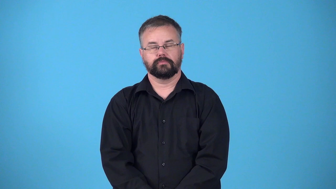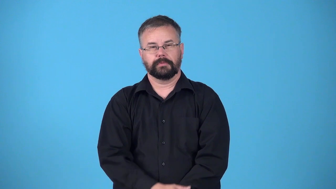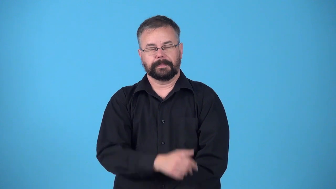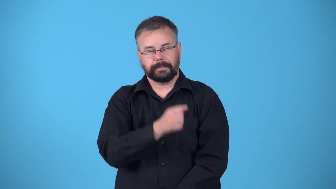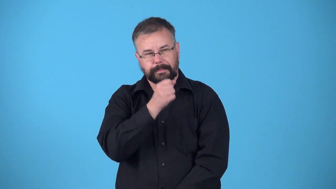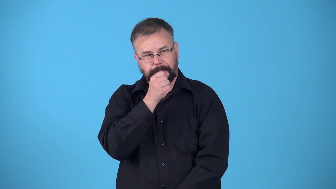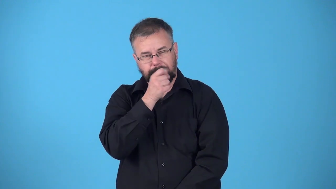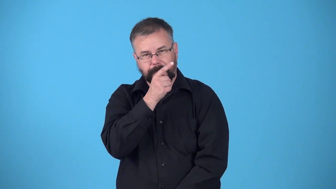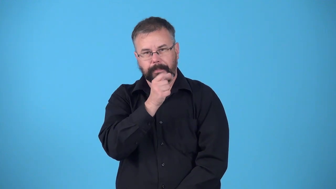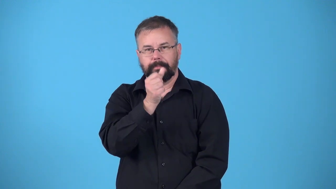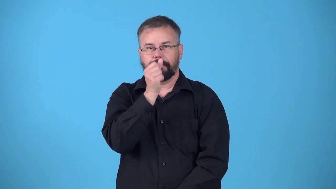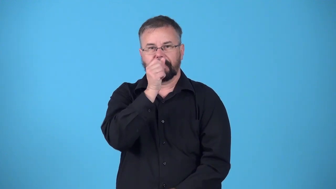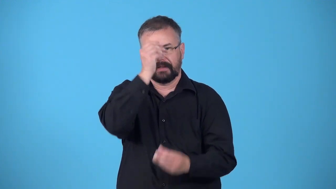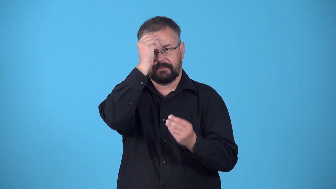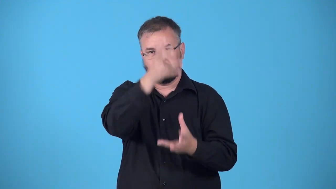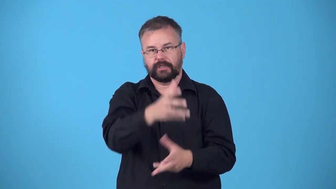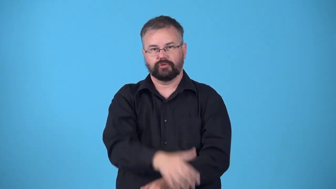cough up,spill